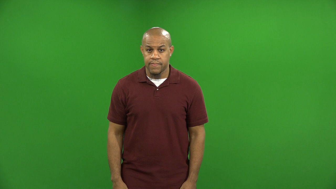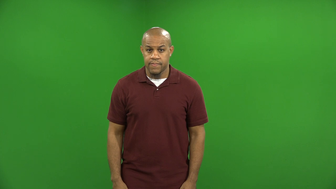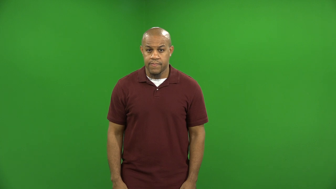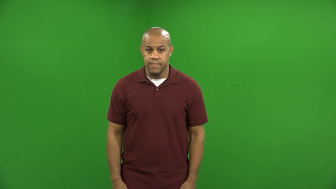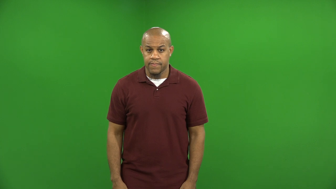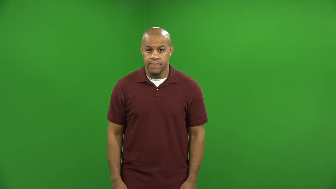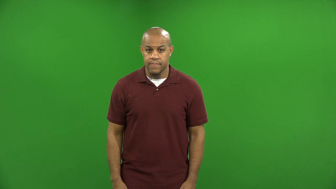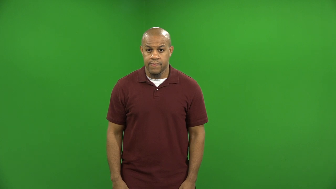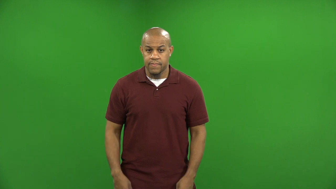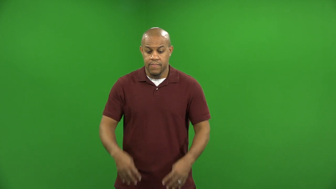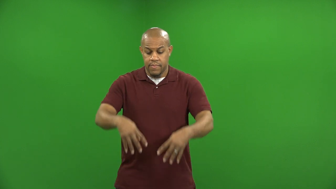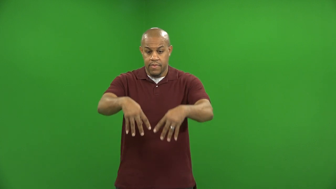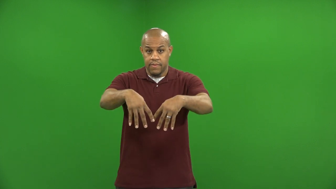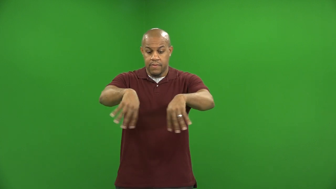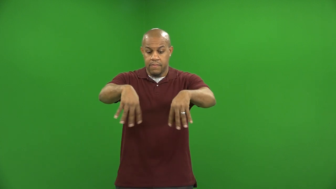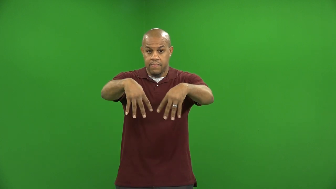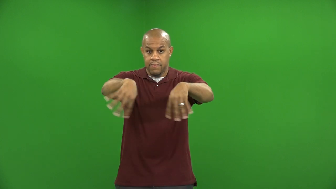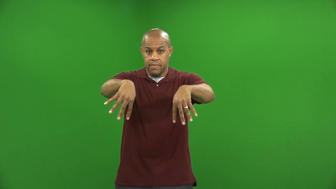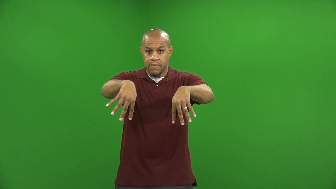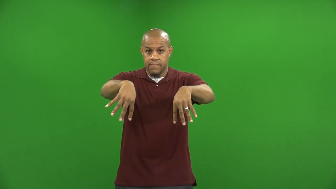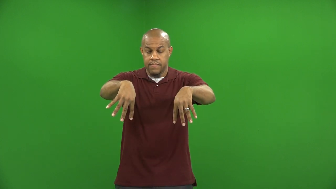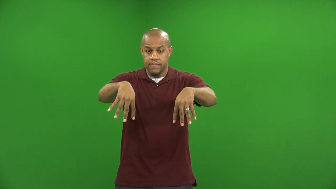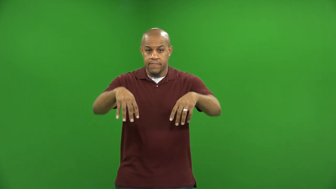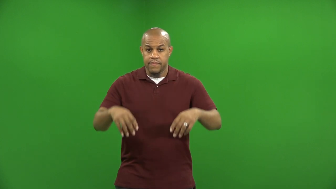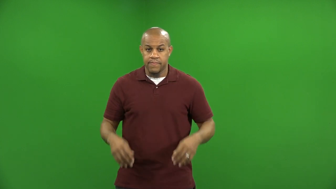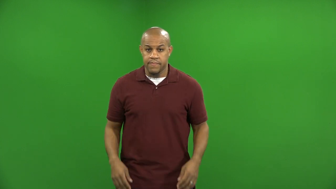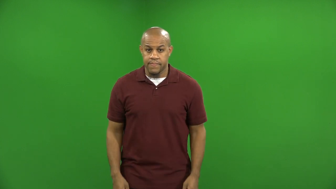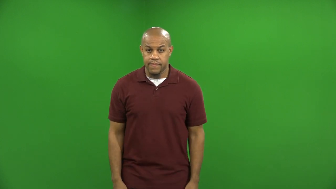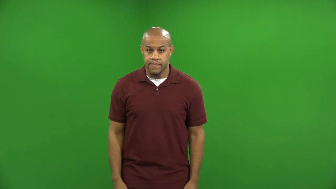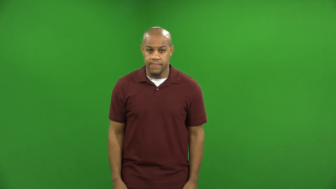Line,Linemen